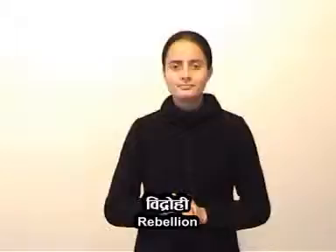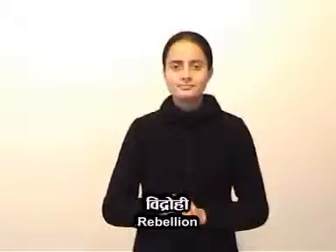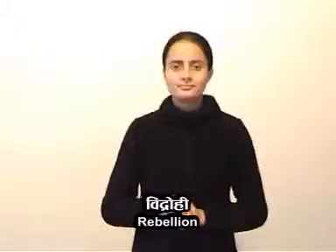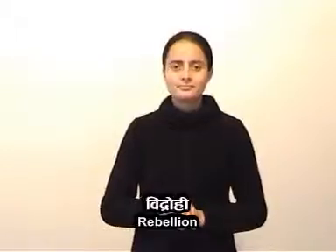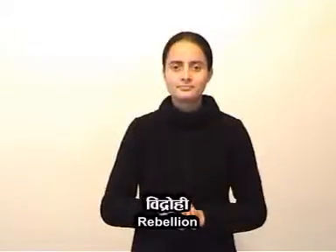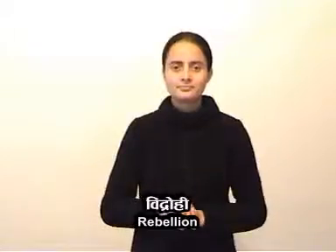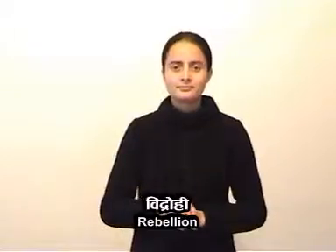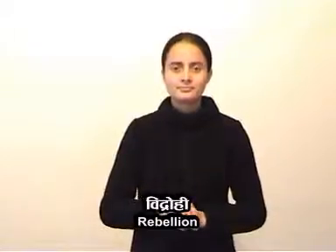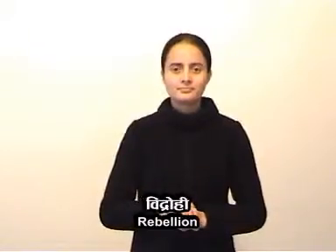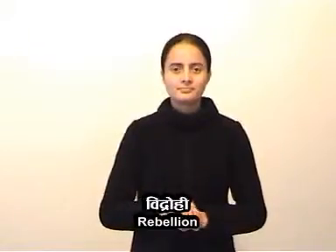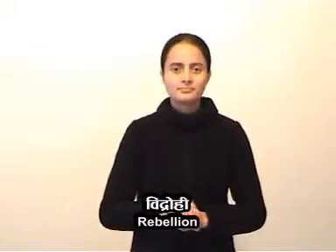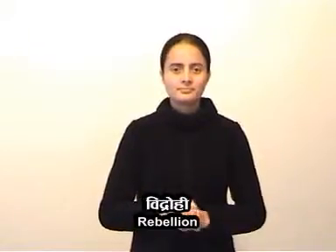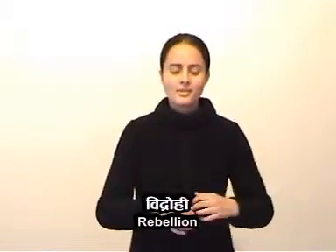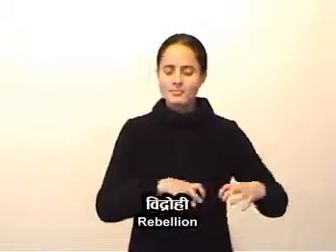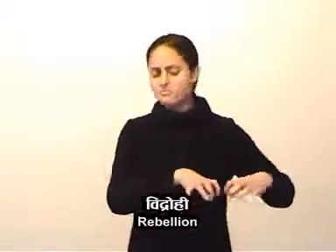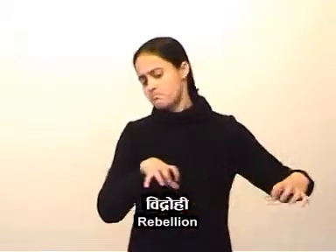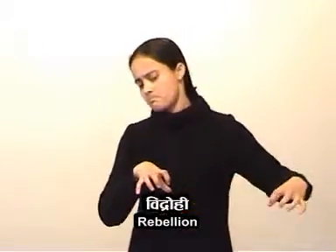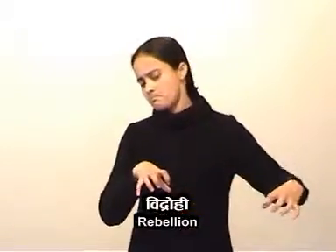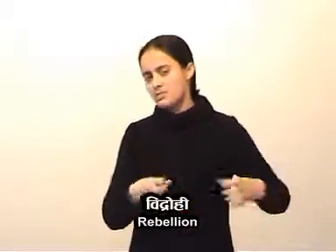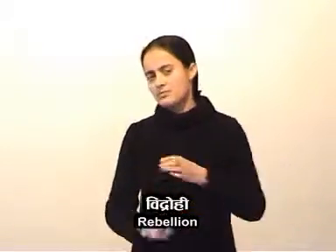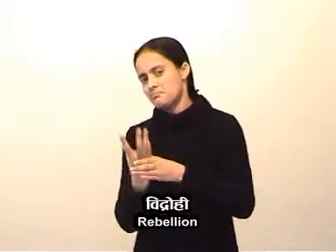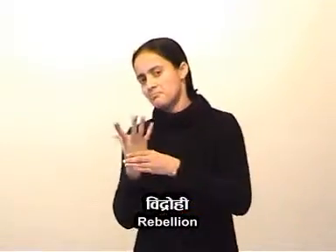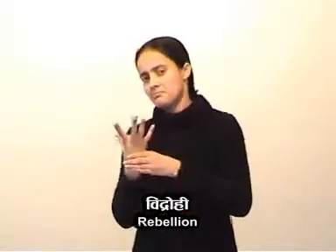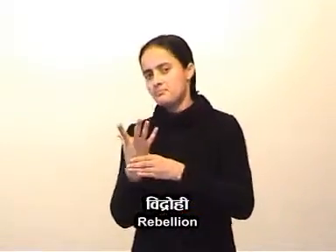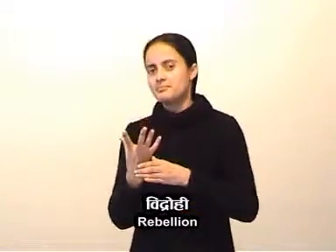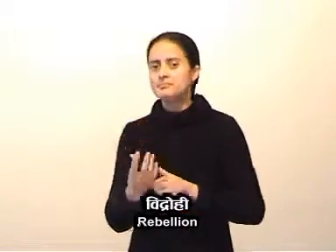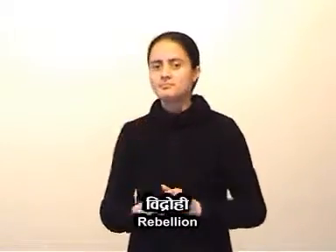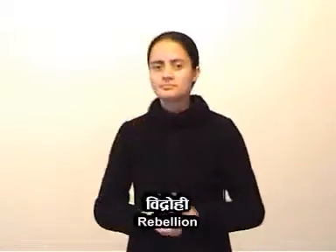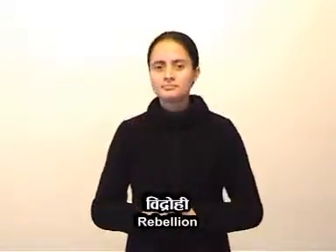rebellion